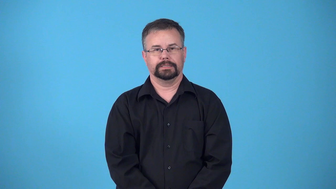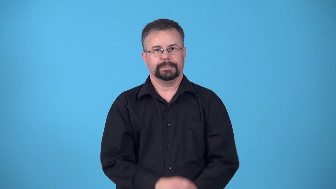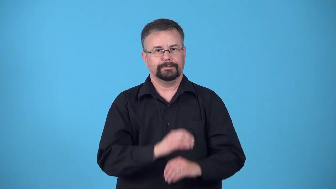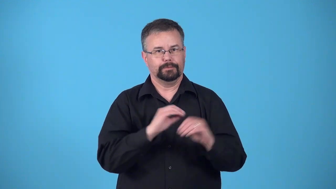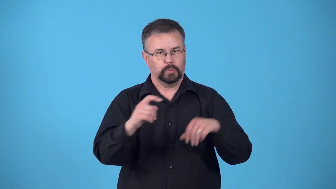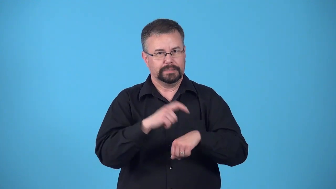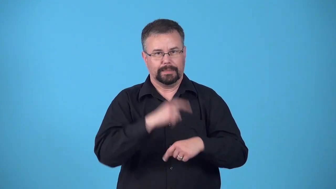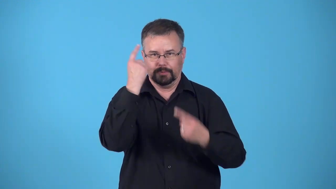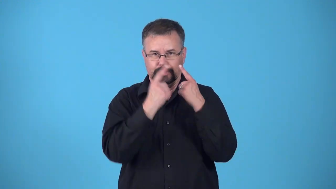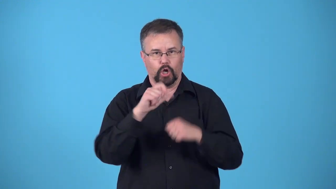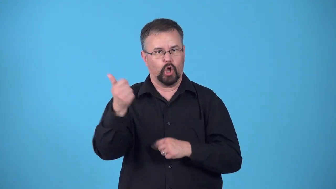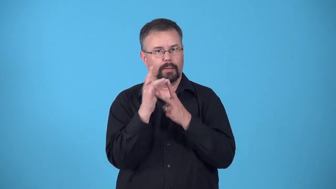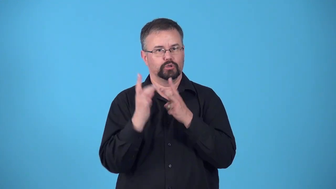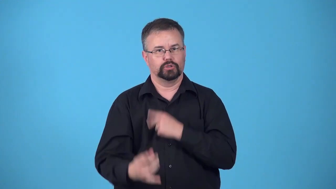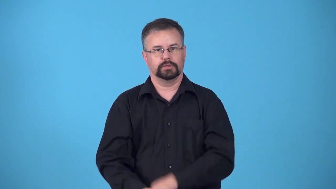when push comes to shove